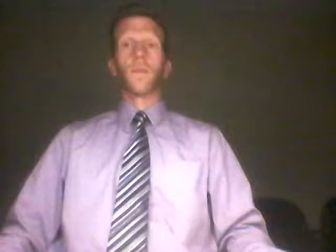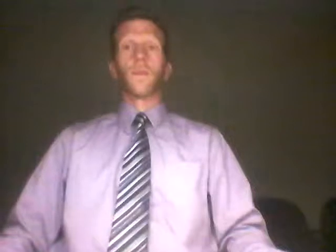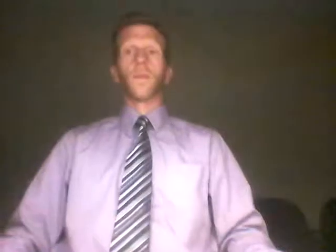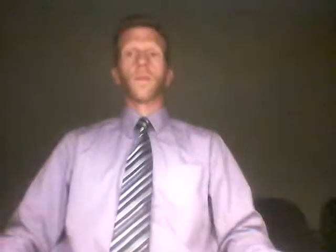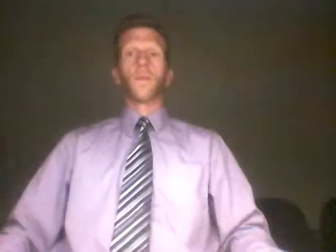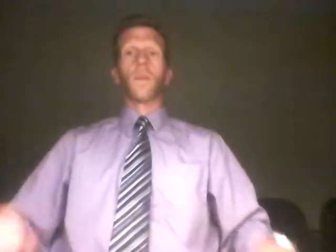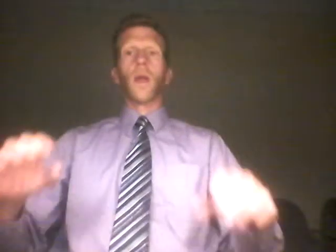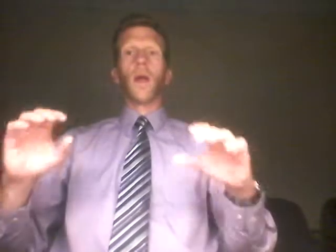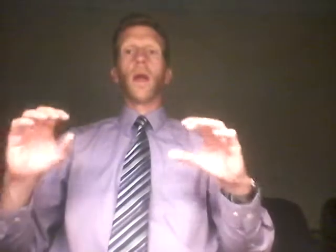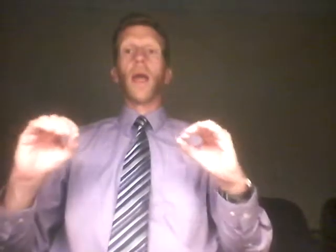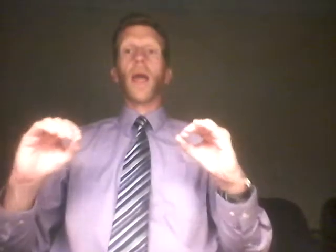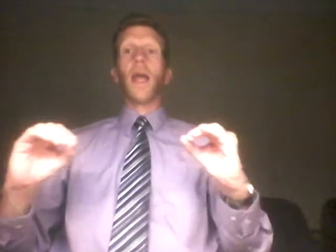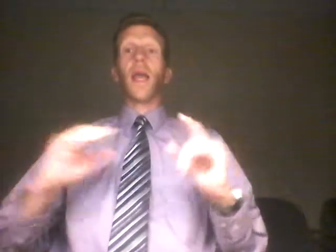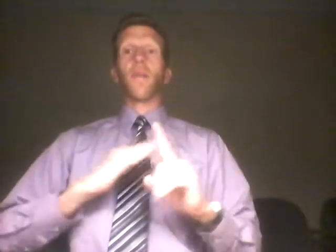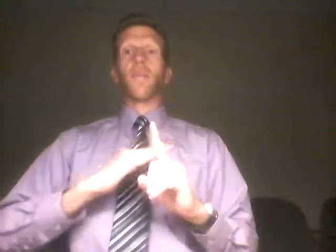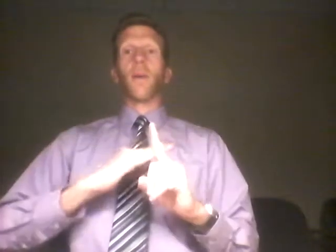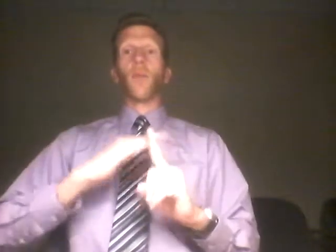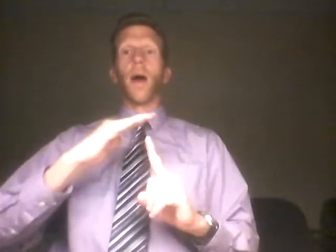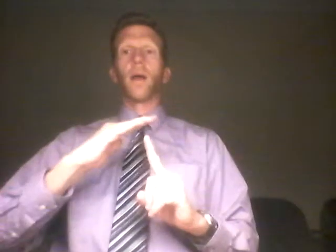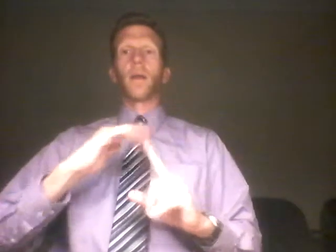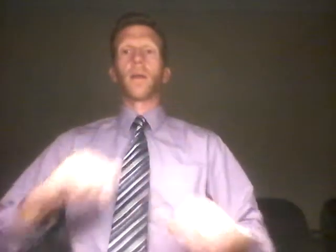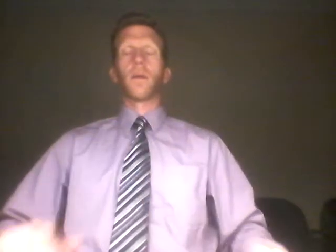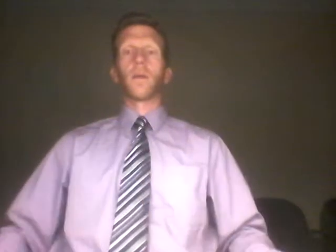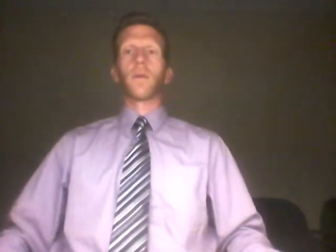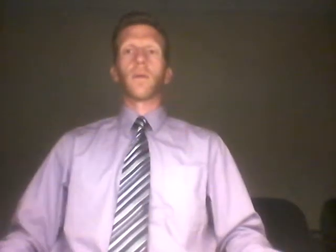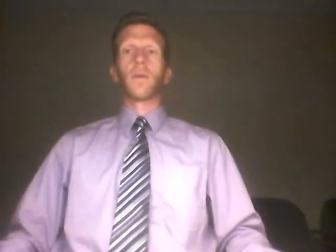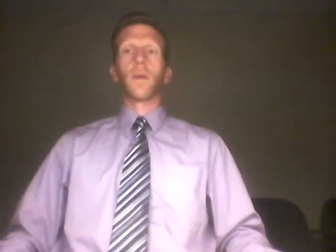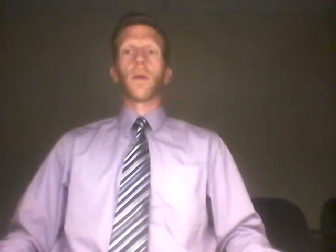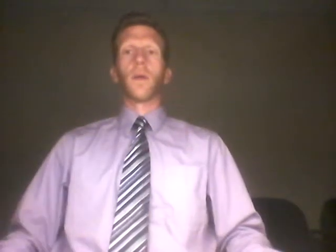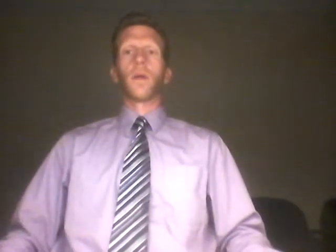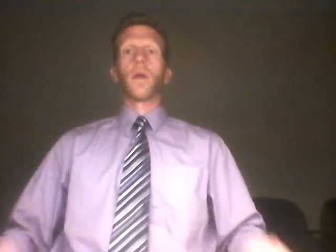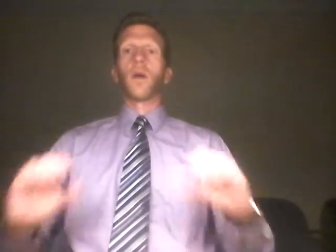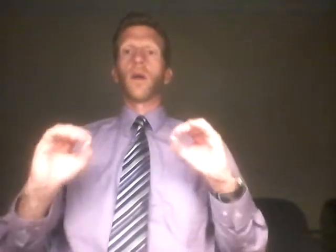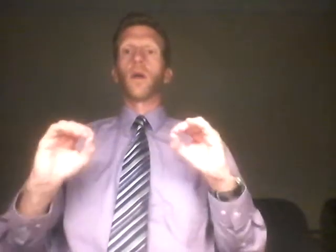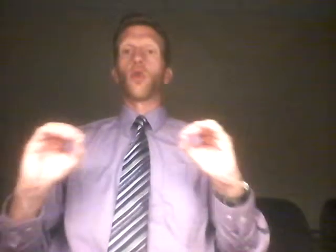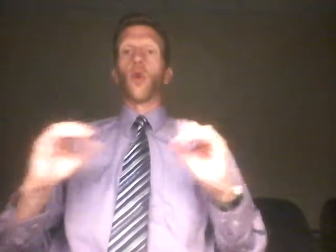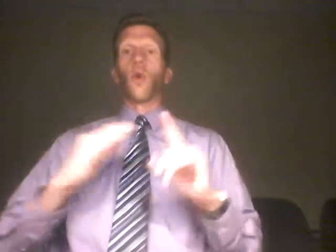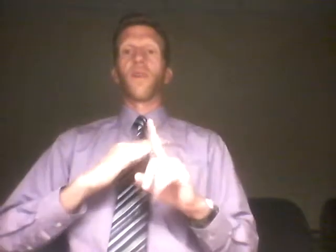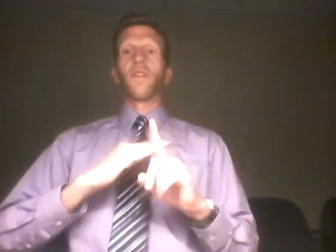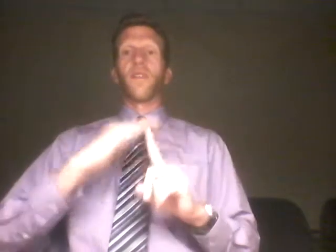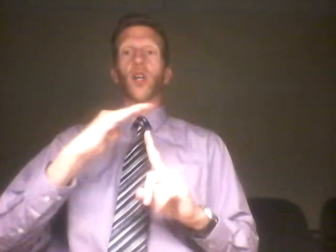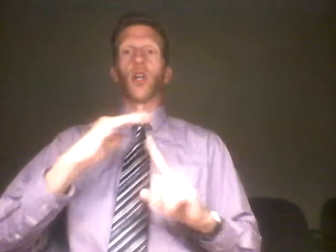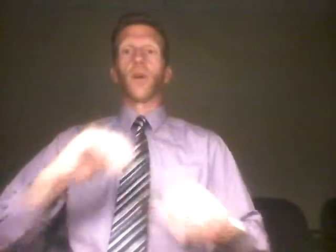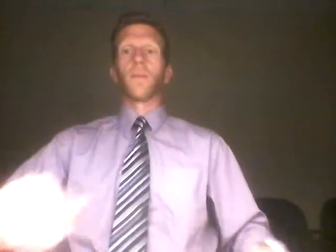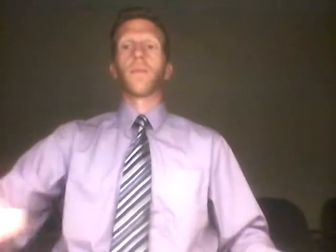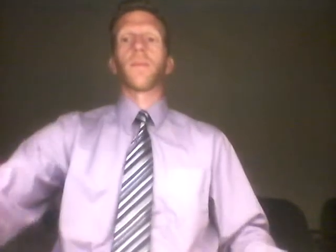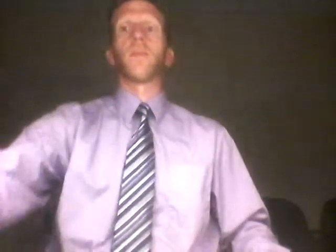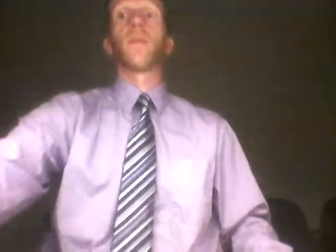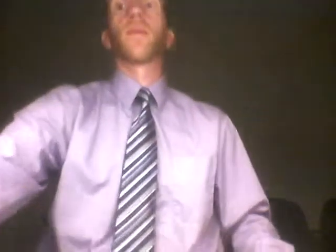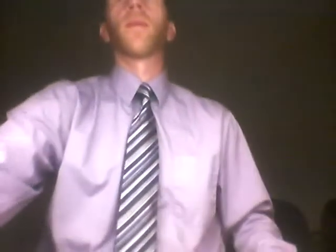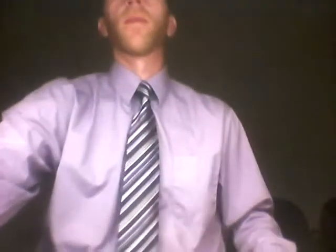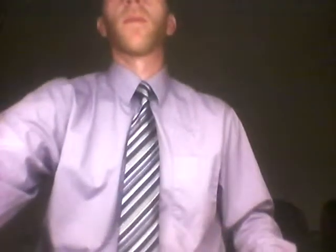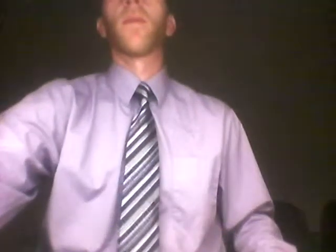Afebrile; No Fever